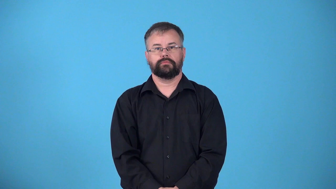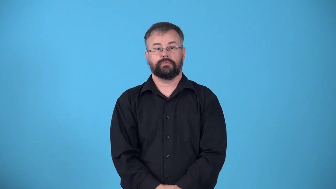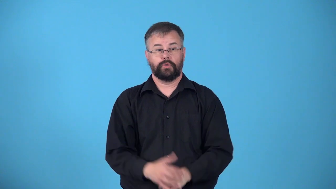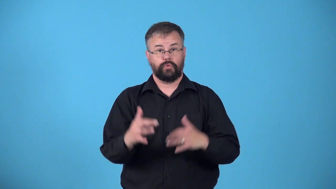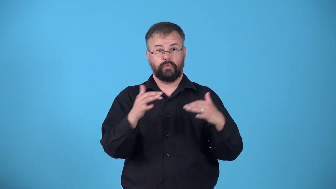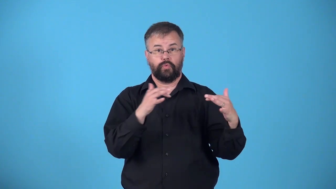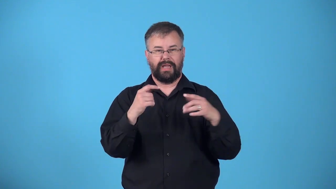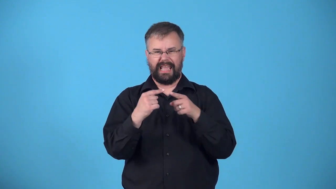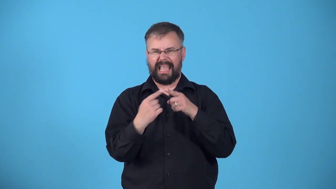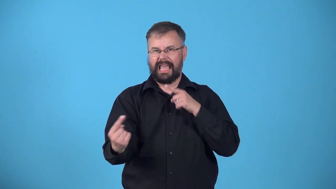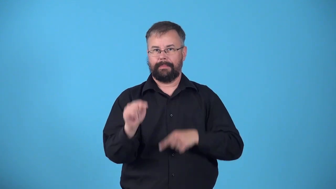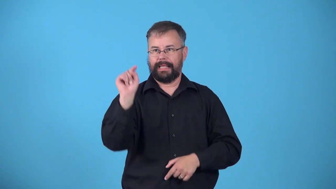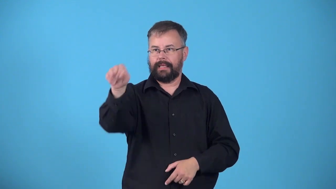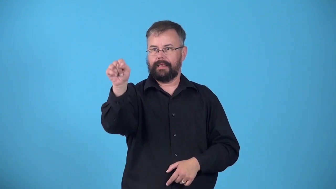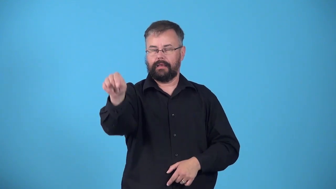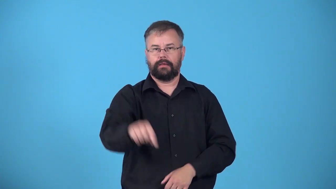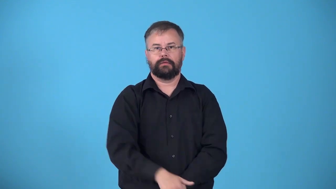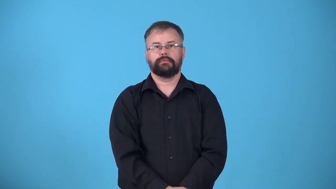hostile